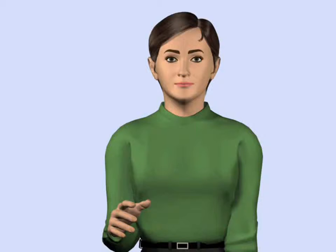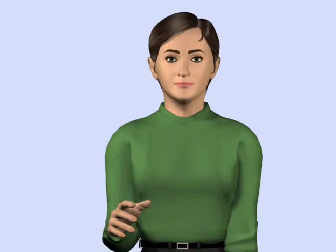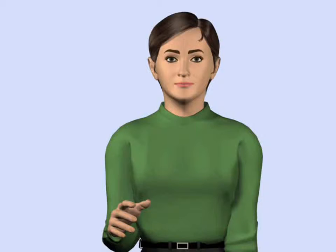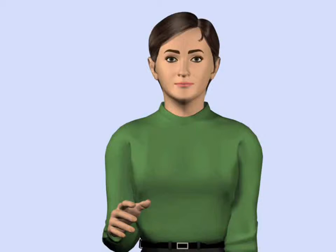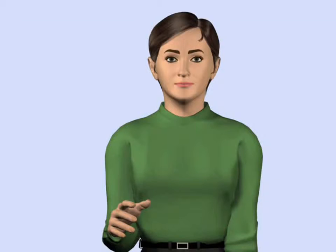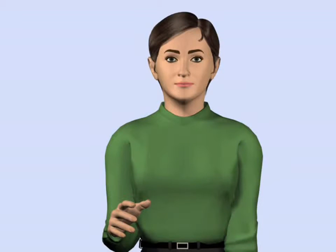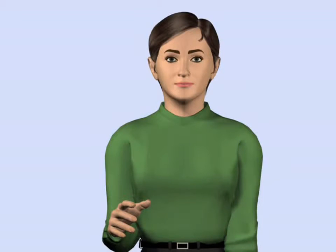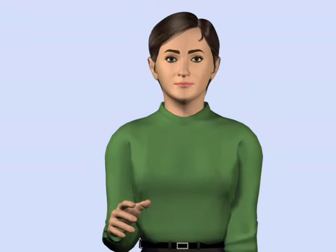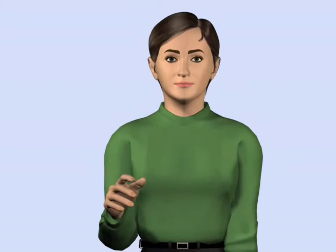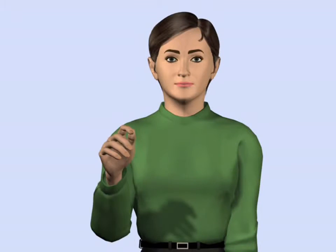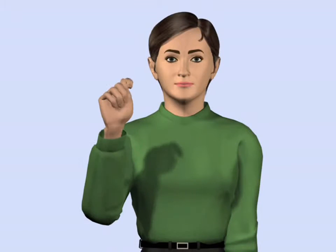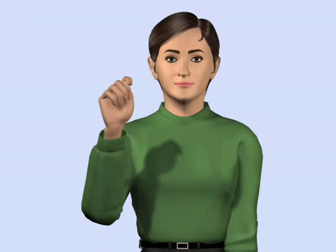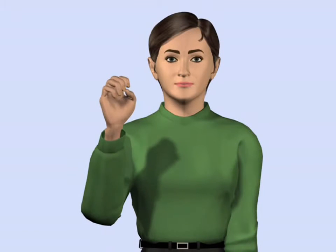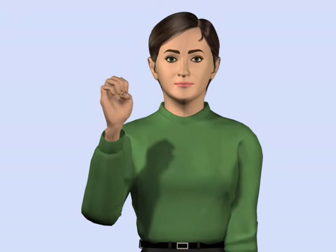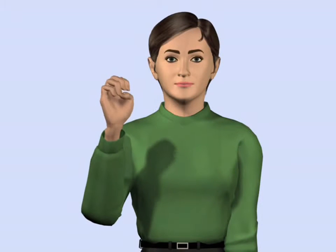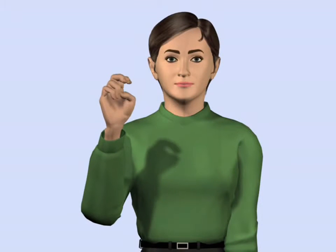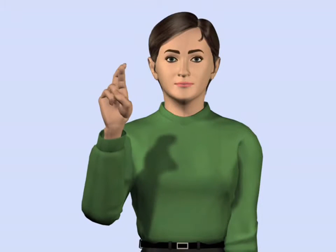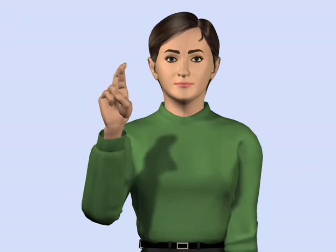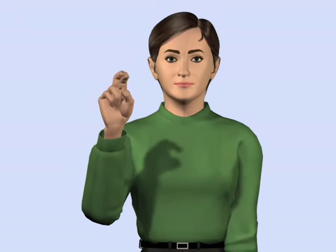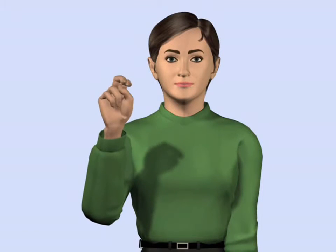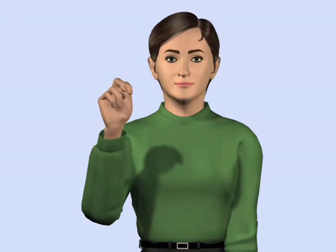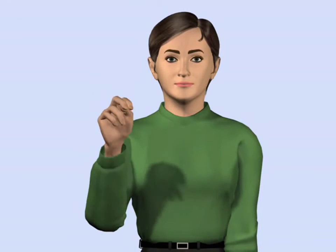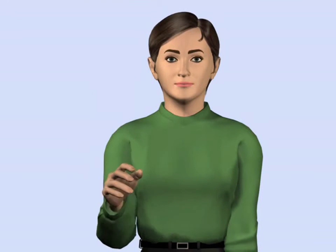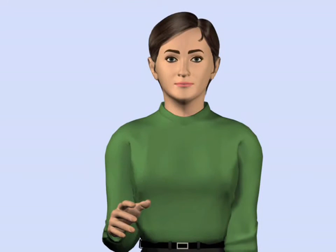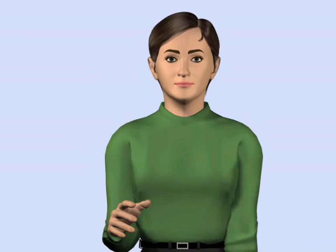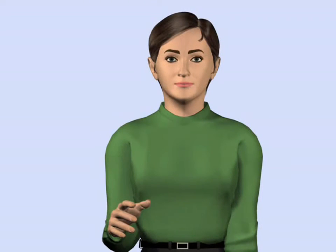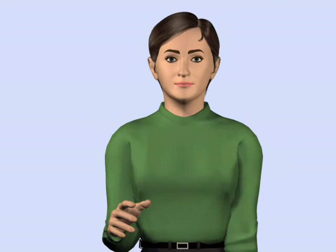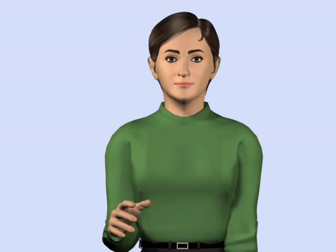tern